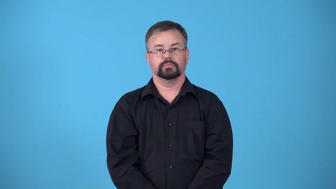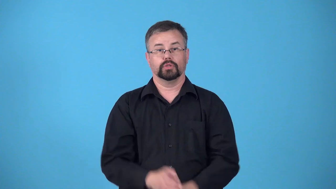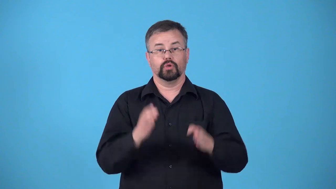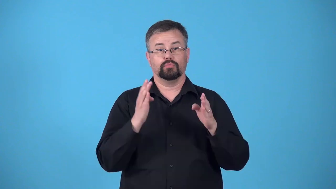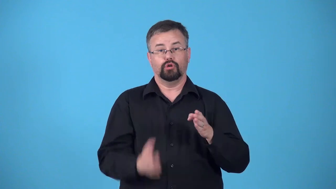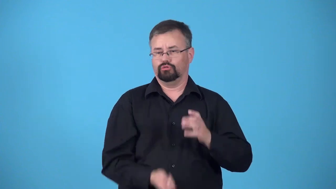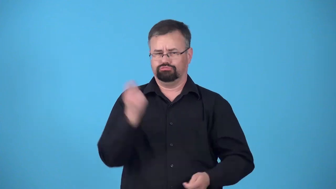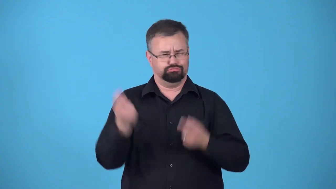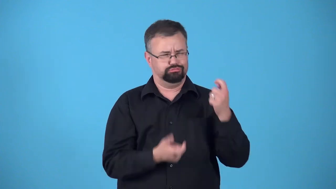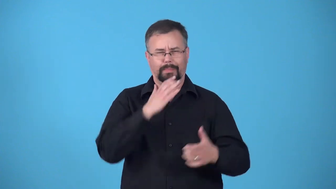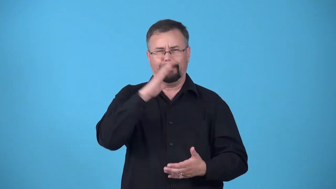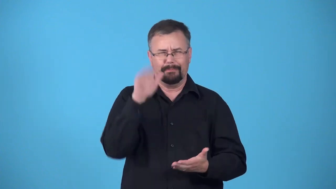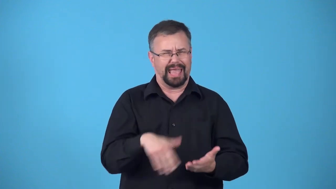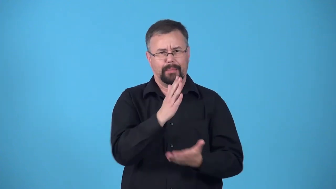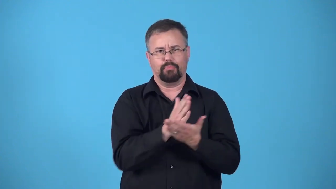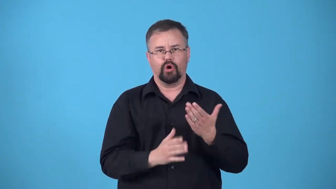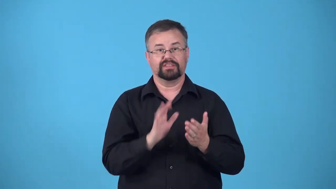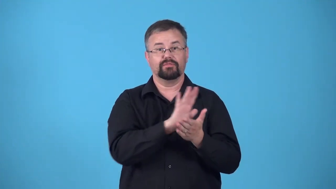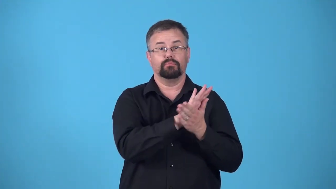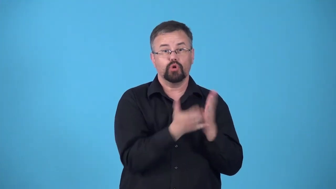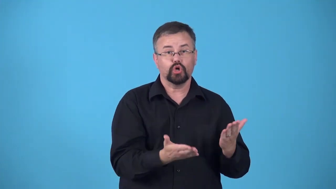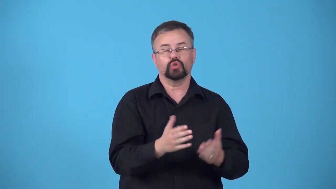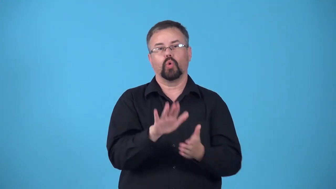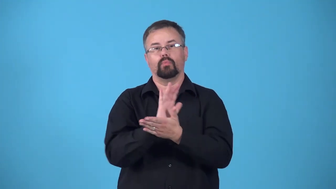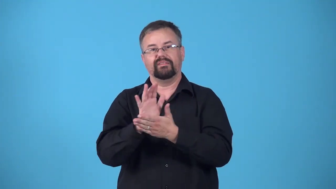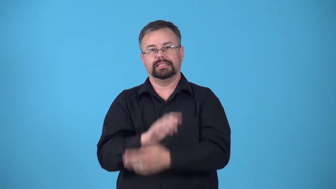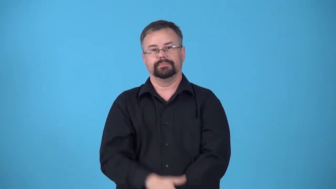censor